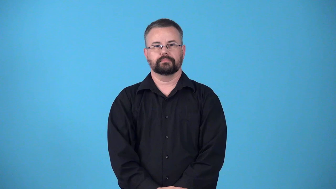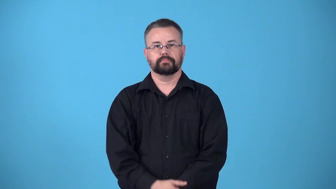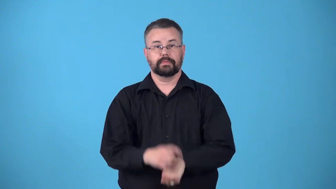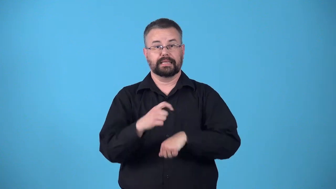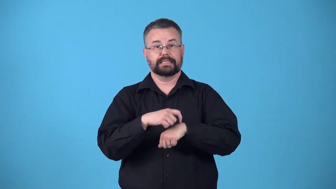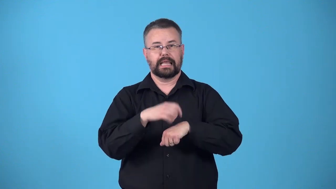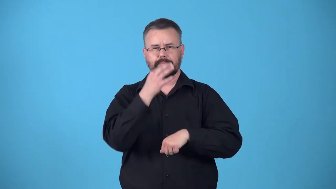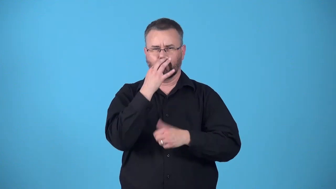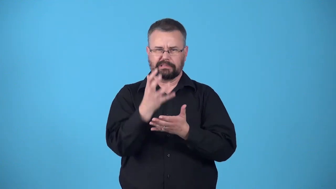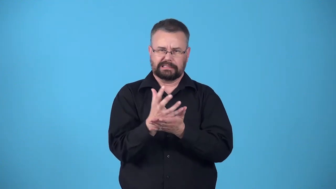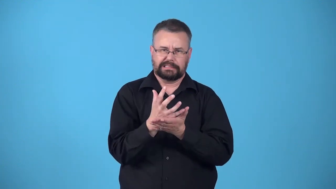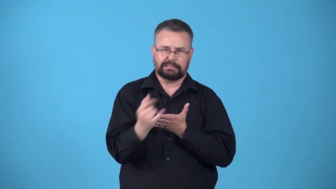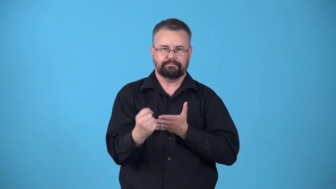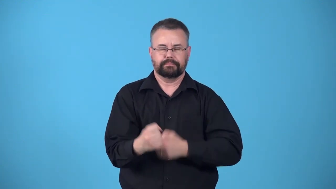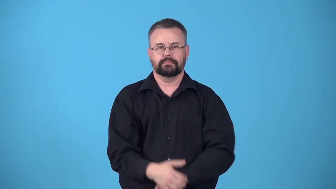clock is ticking